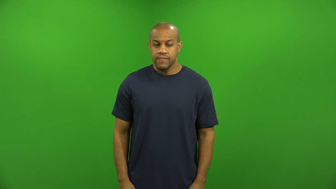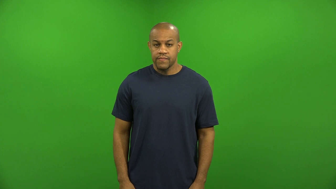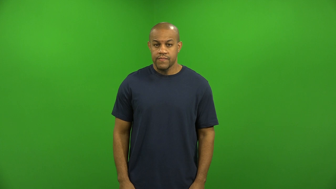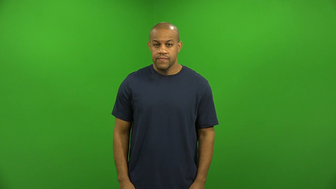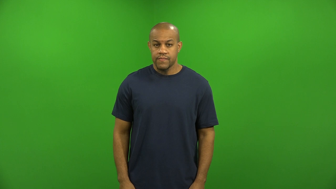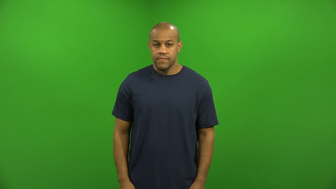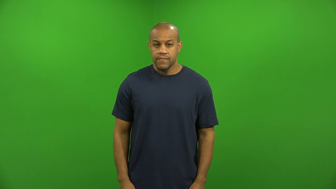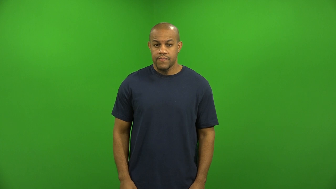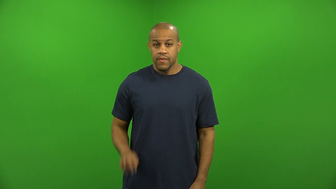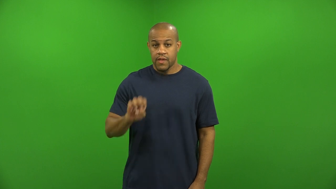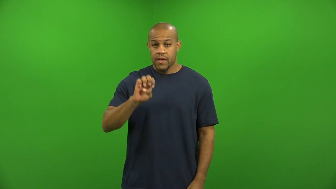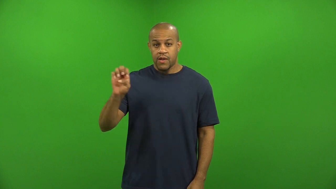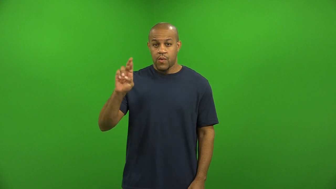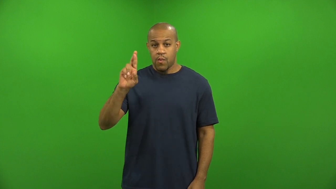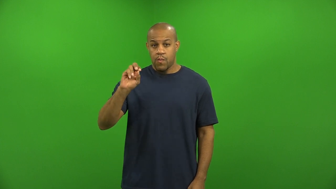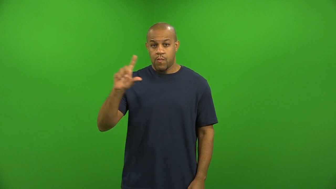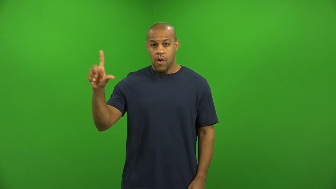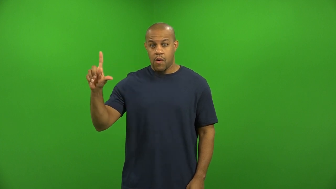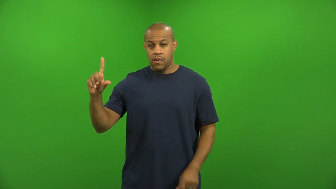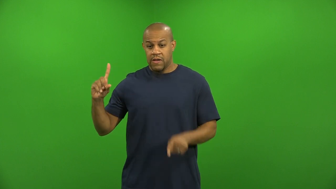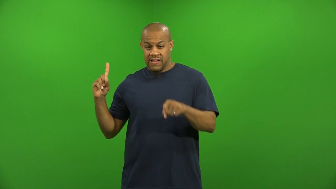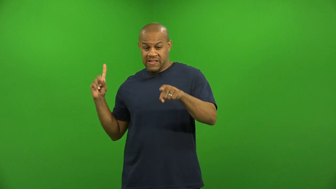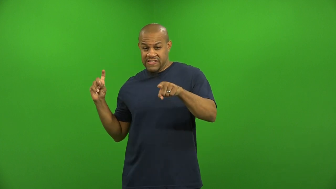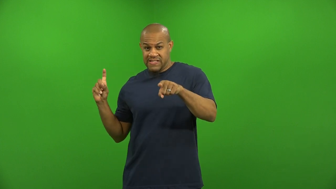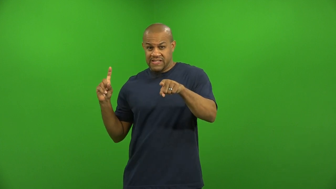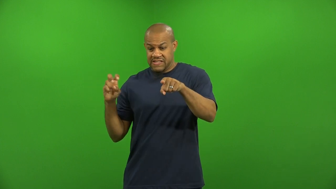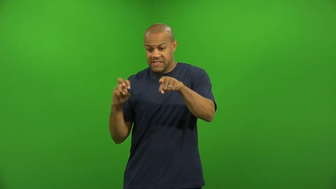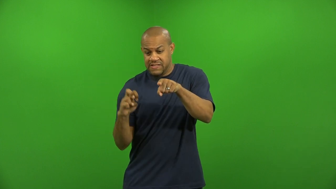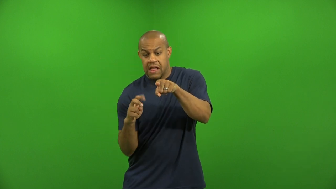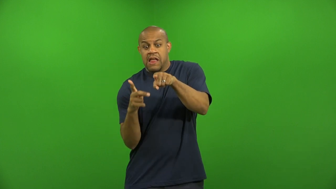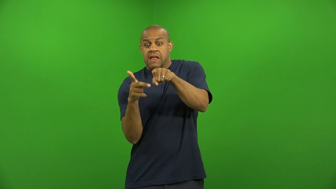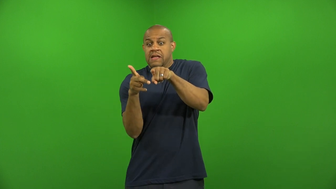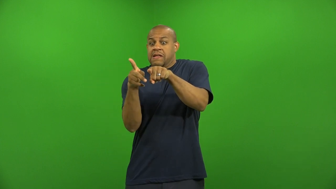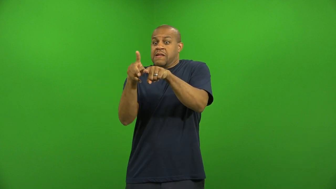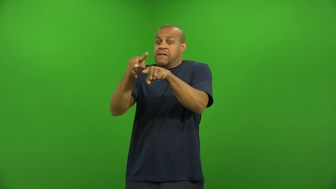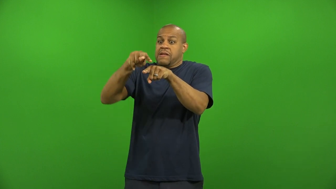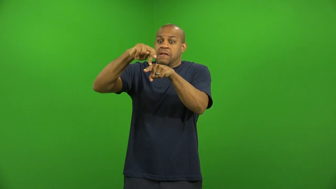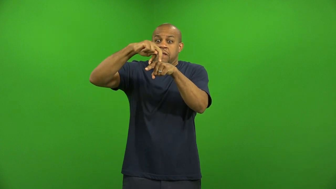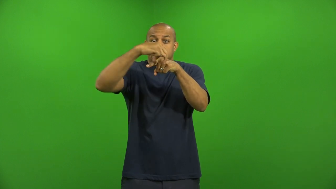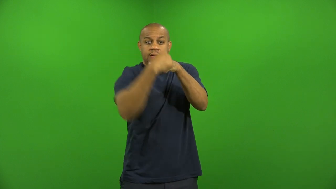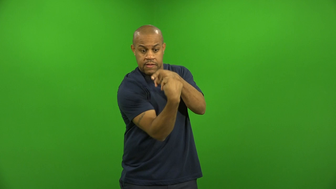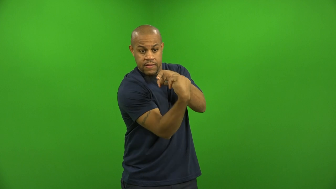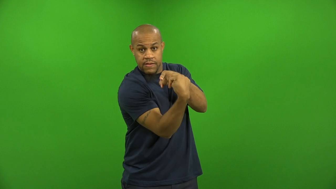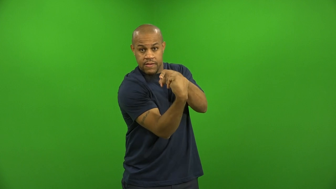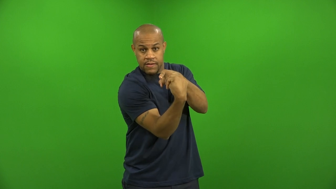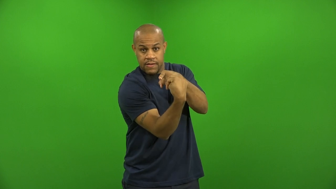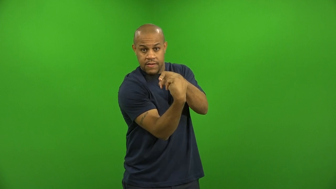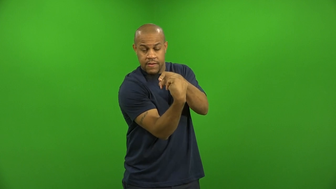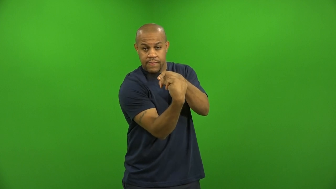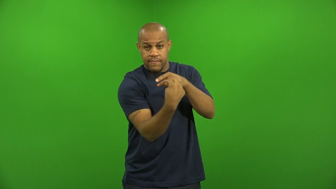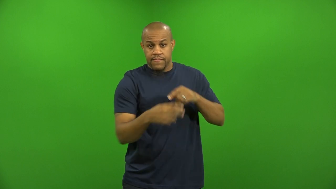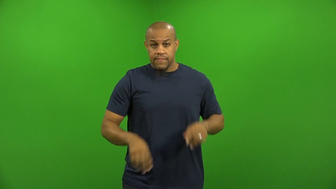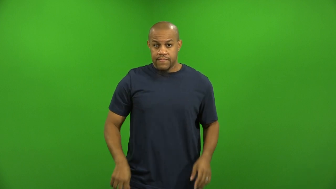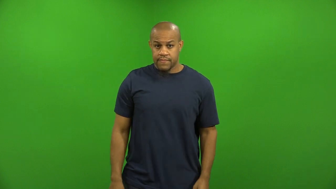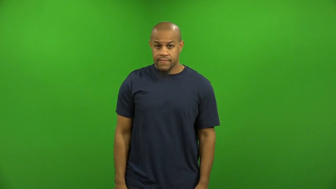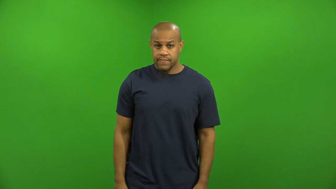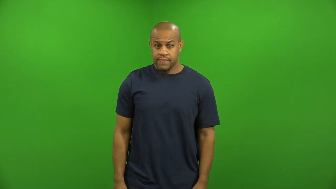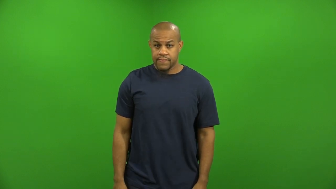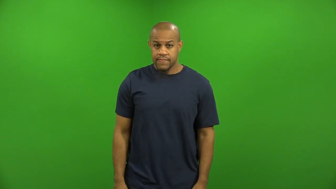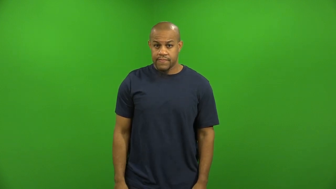Eastern roll